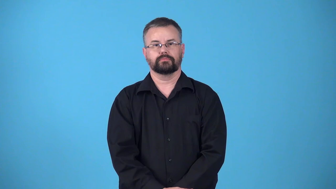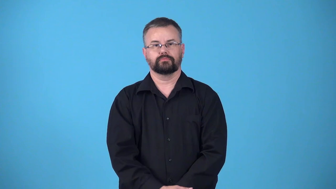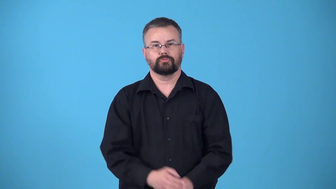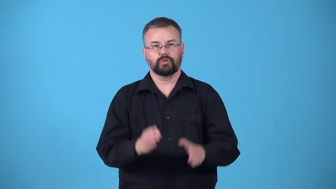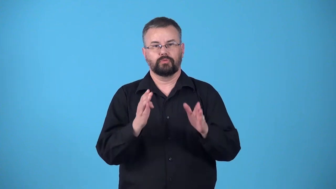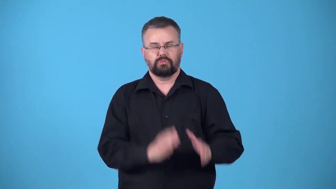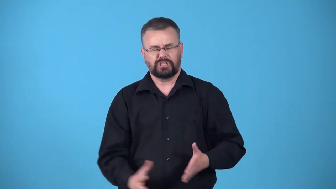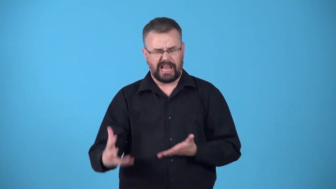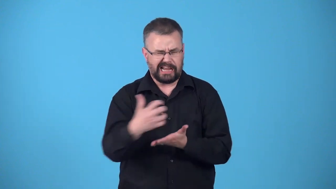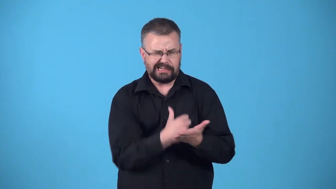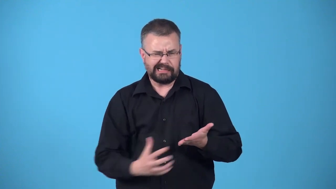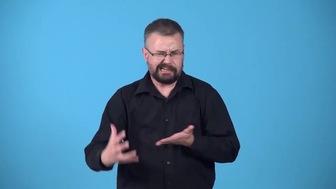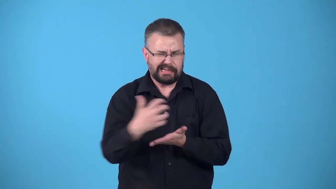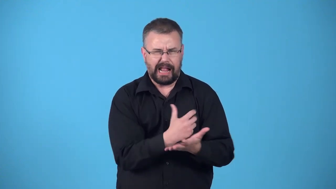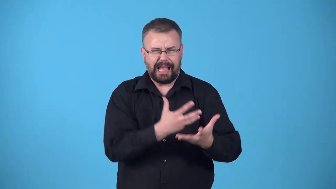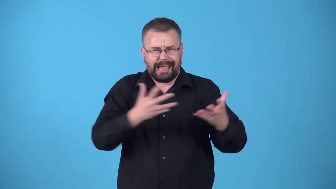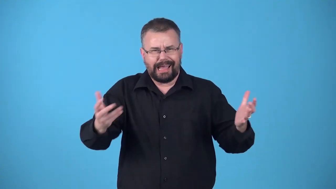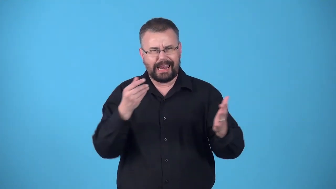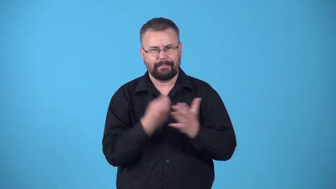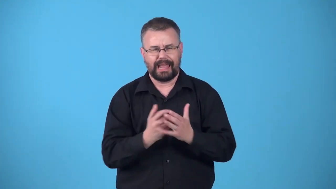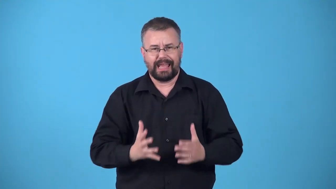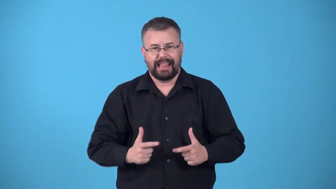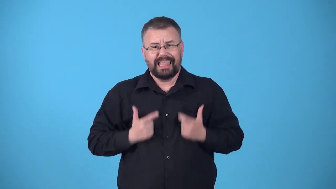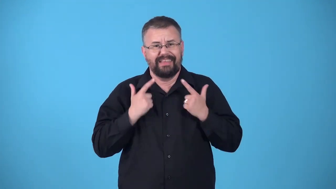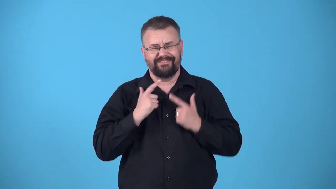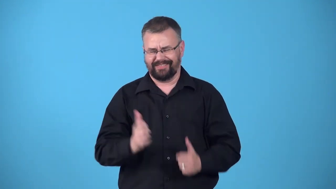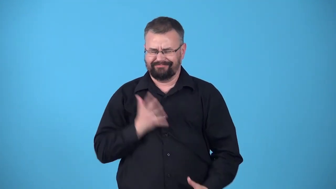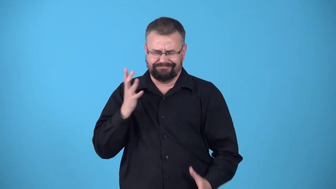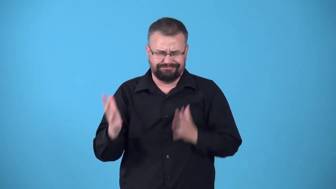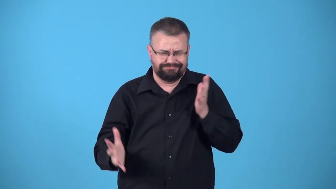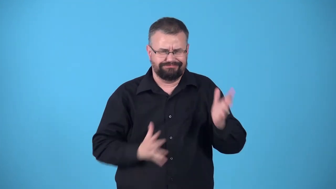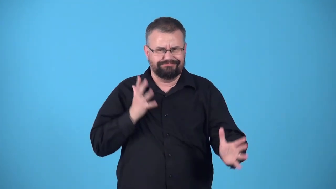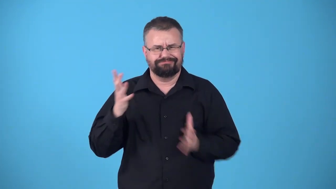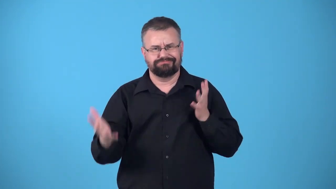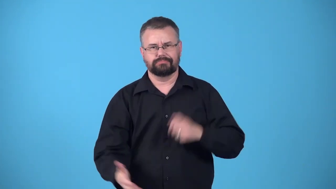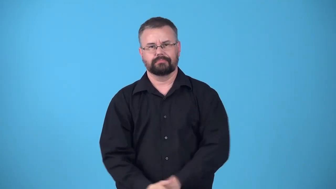fat cat